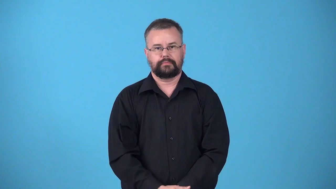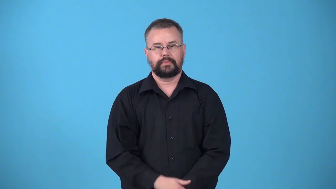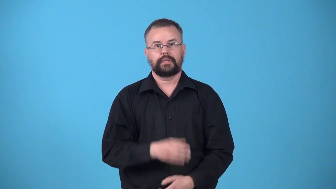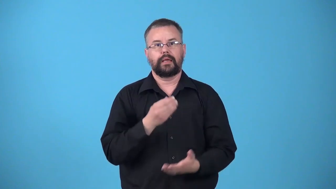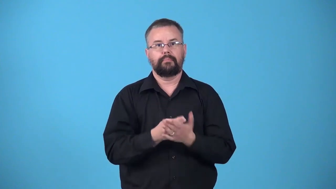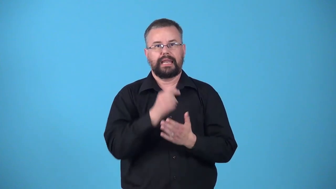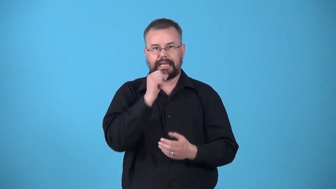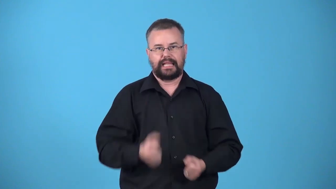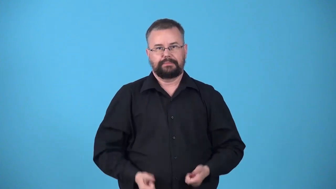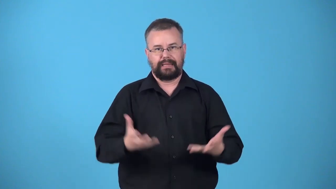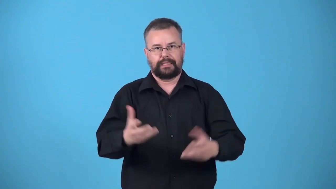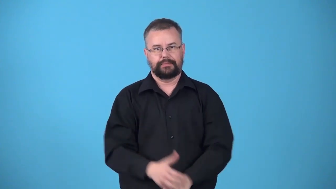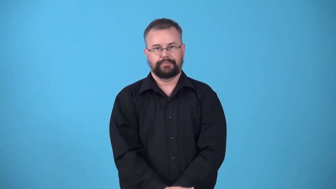unspent-money